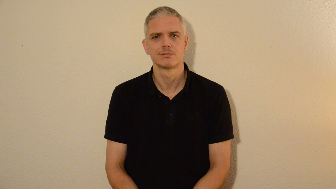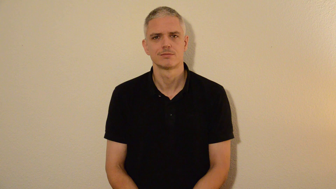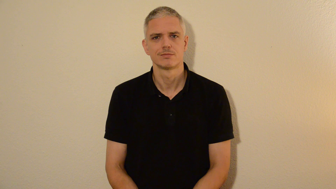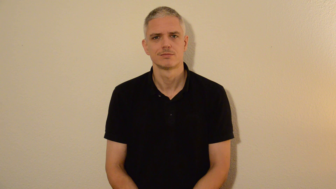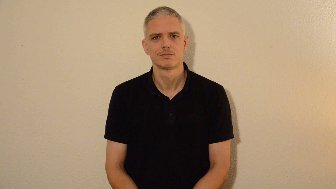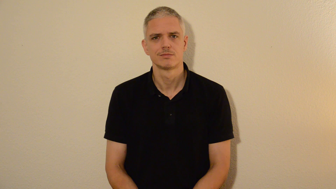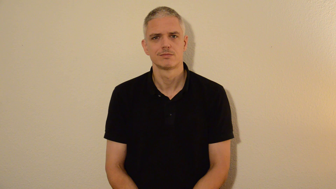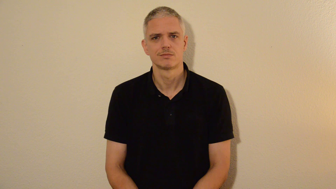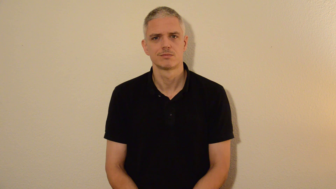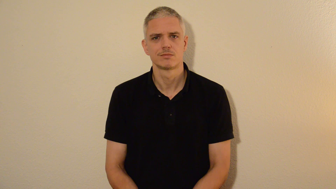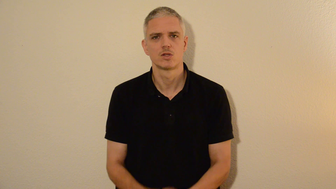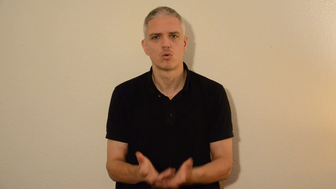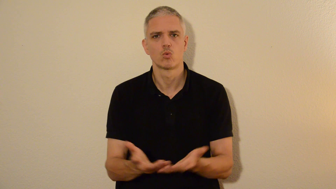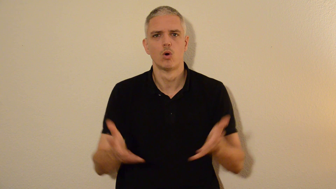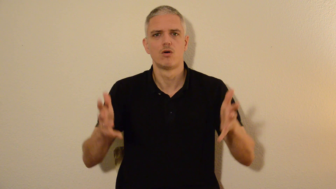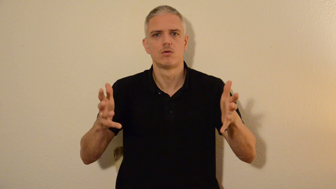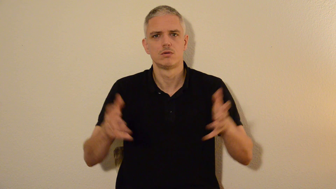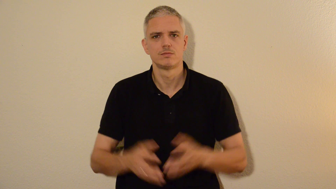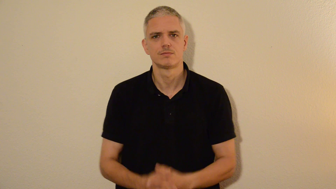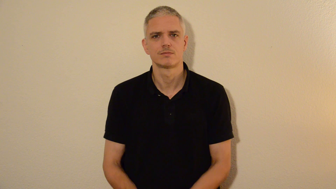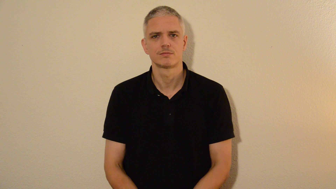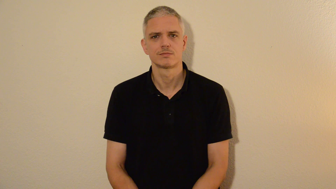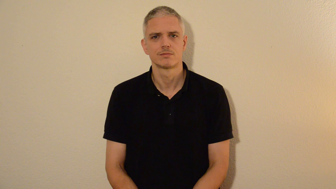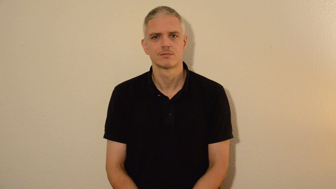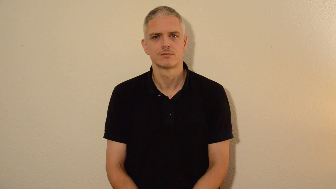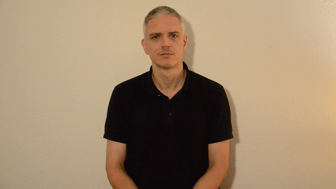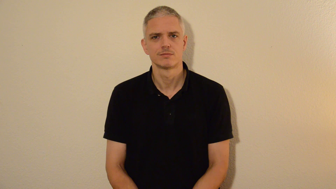basket